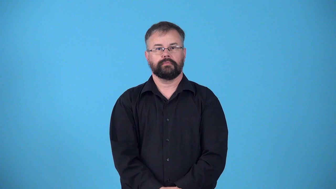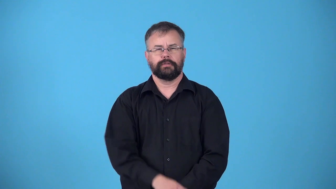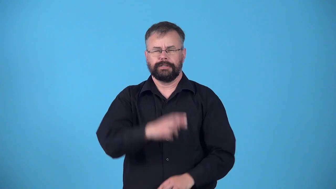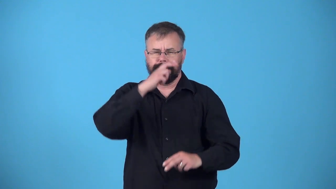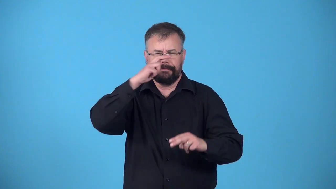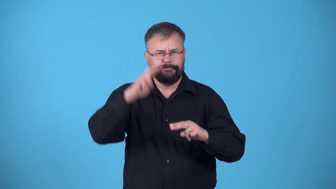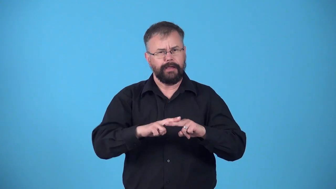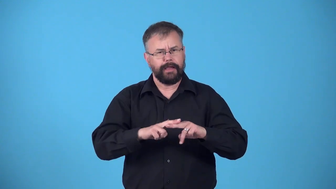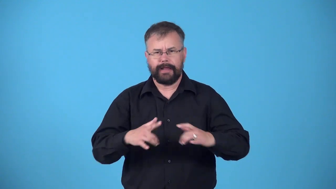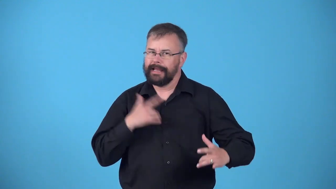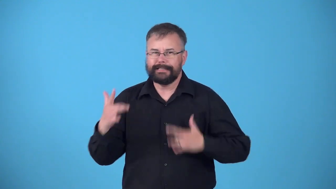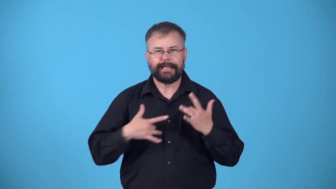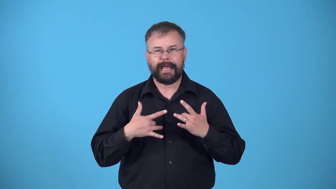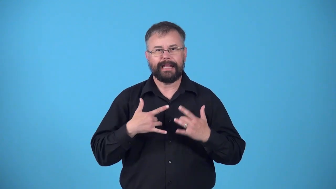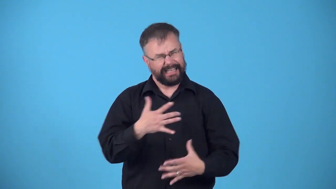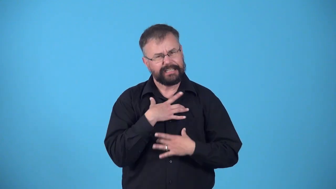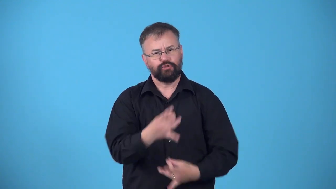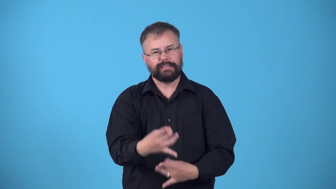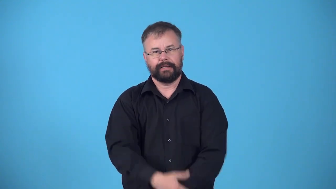tantalizing